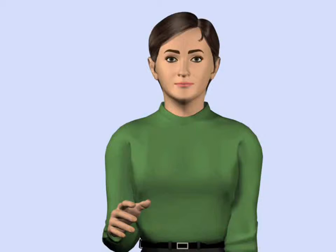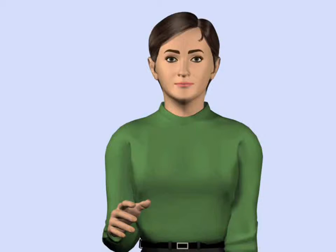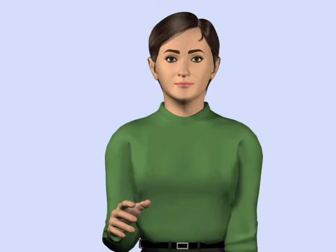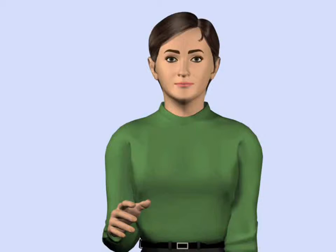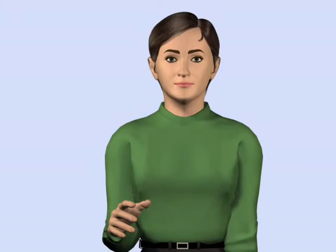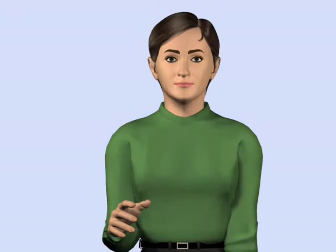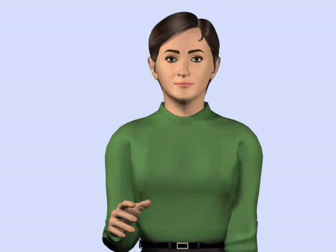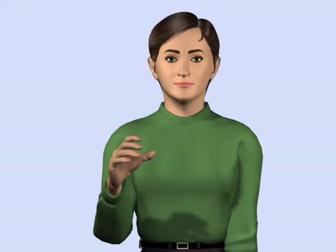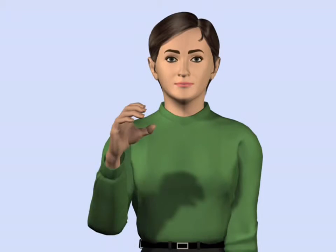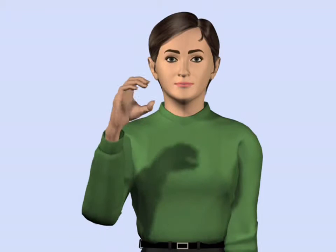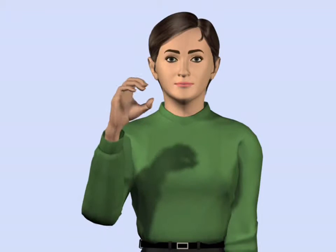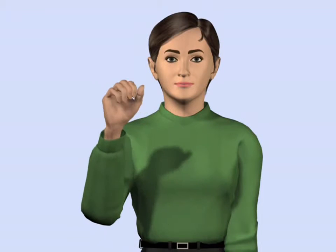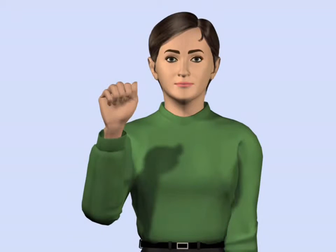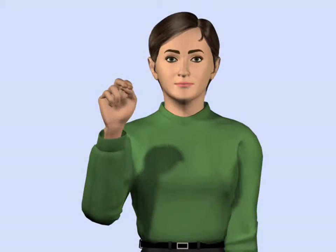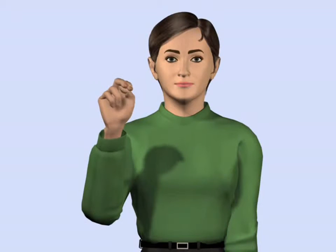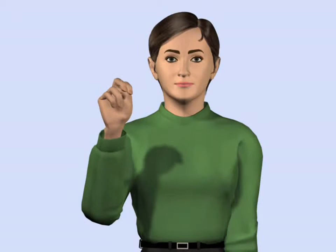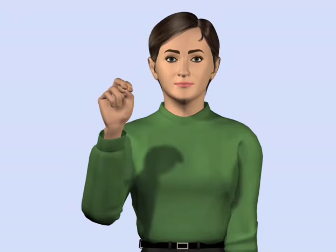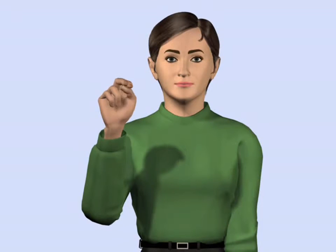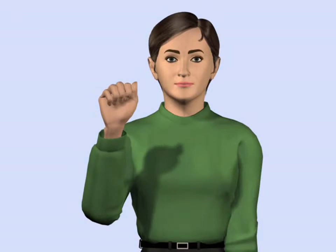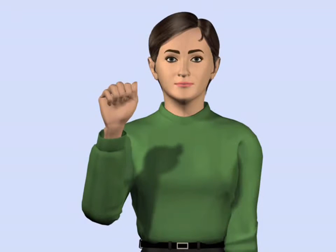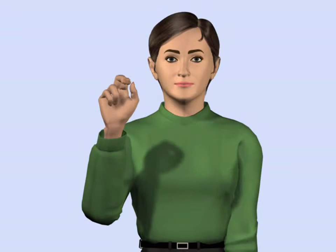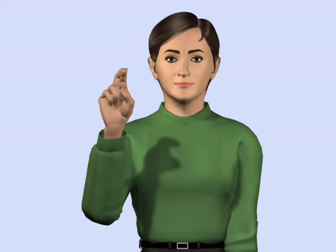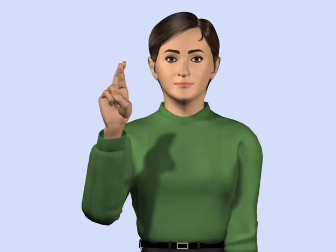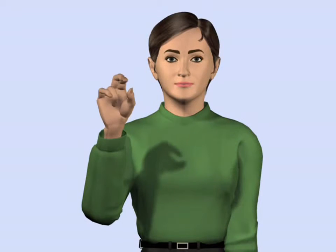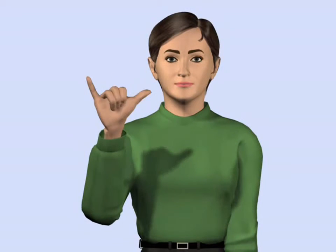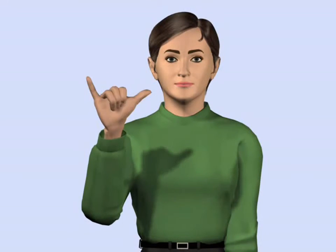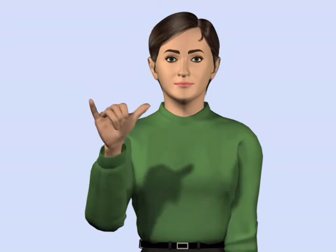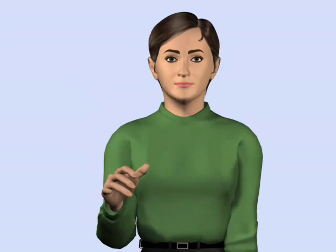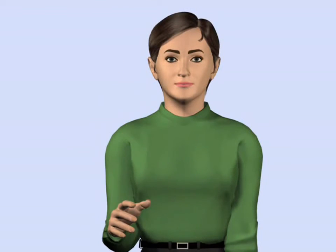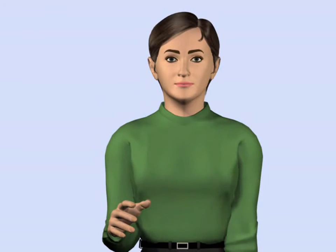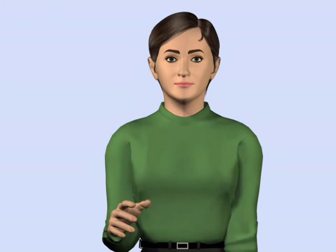canary